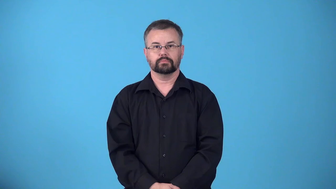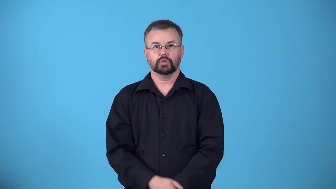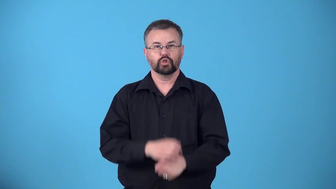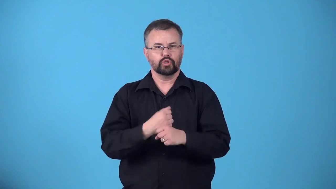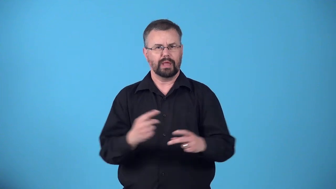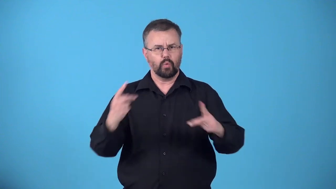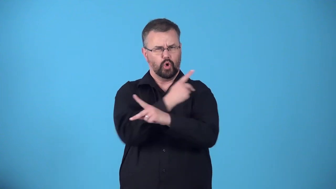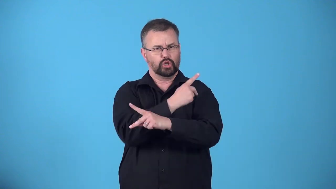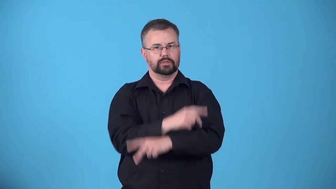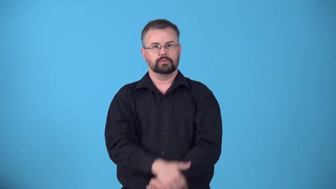add fuel to the fire